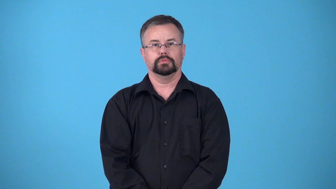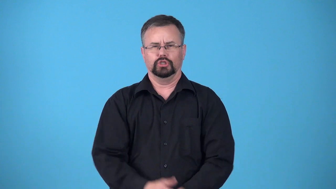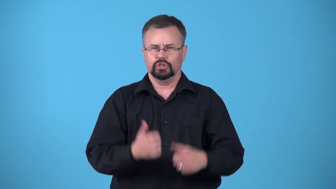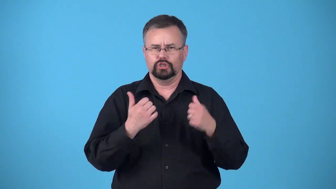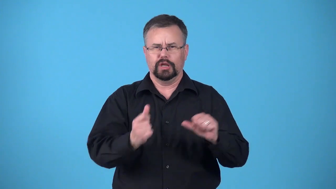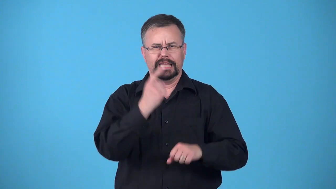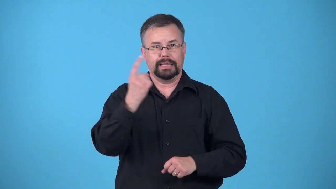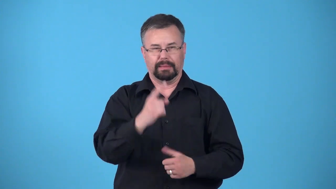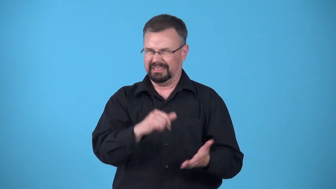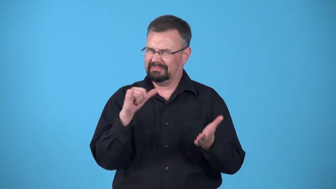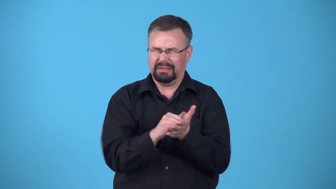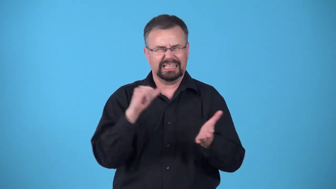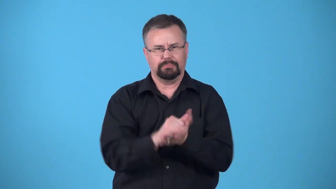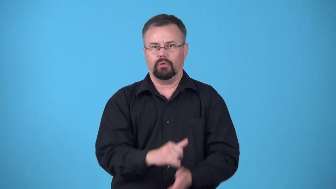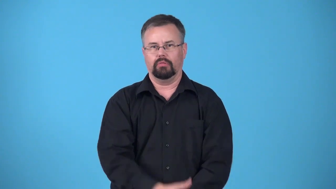square the circle